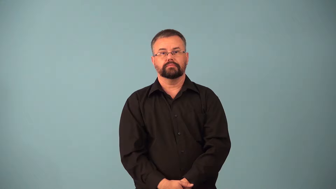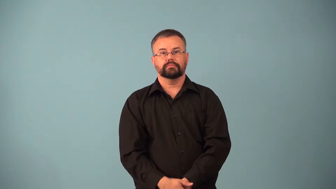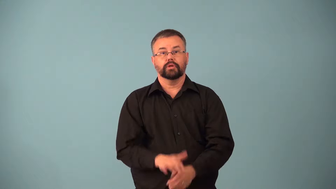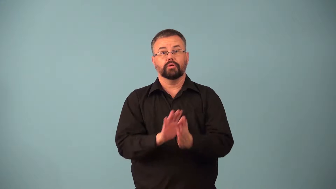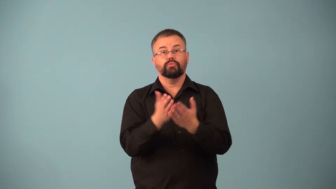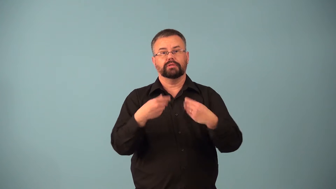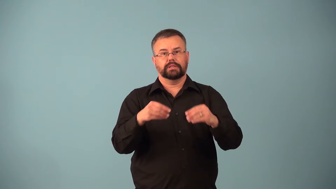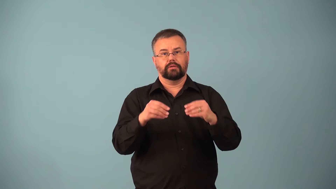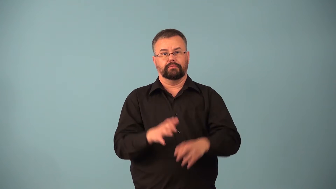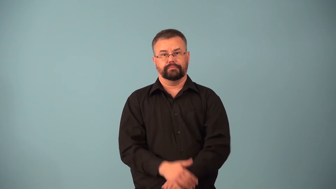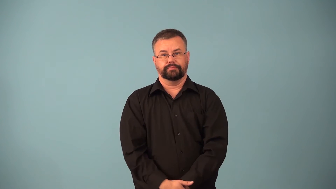bookseller